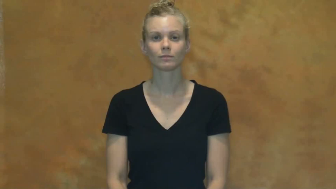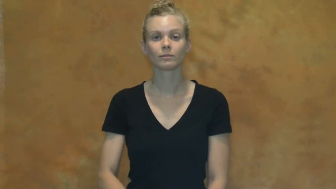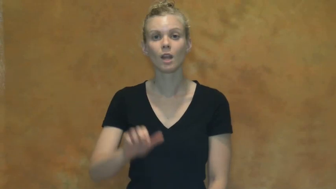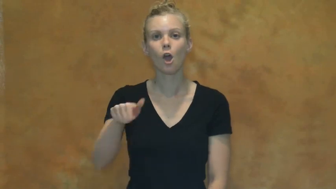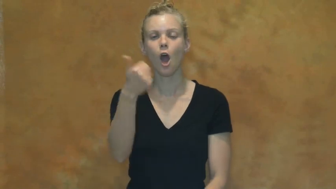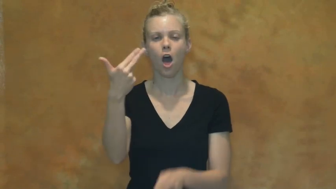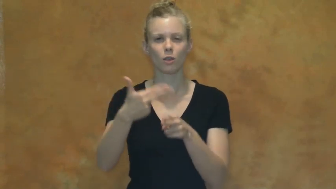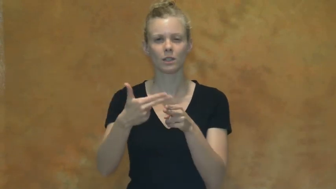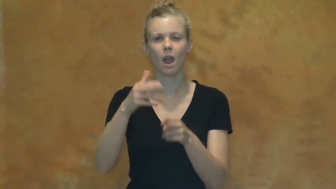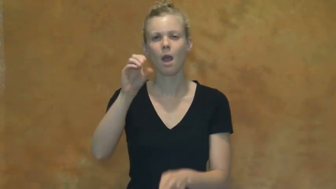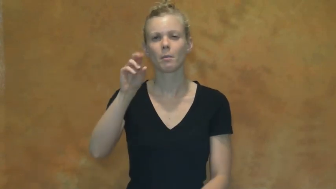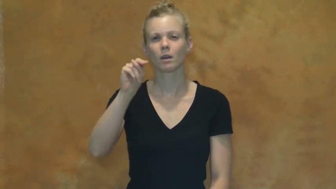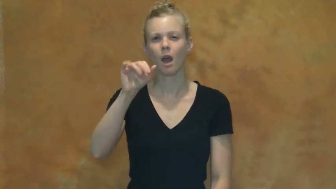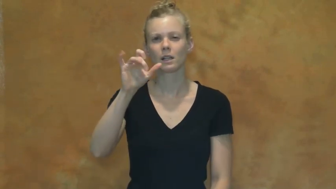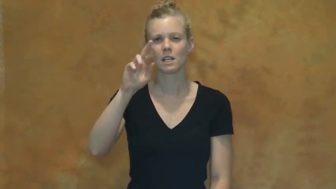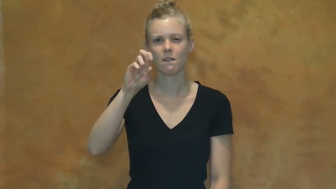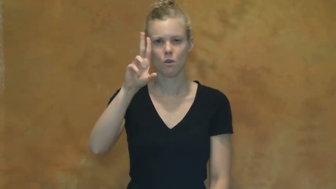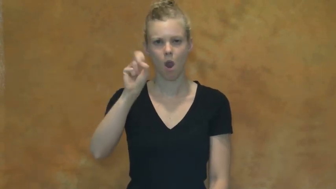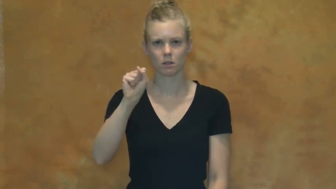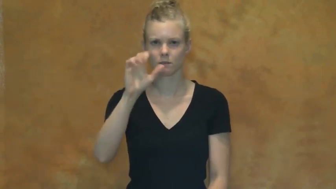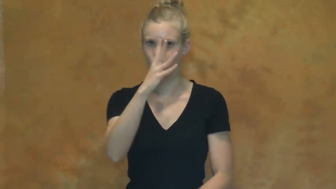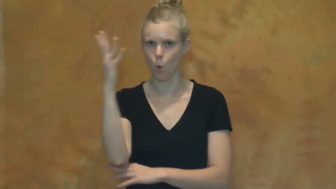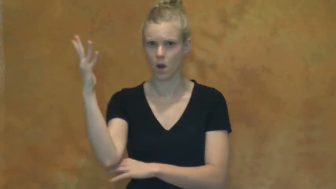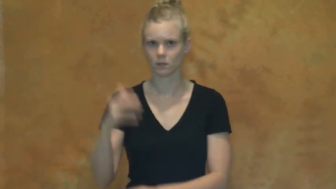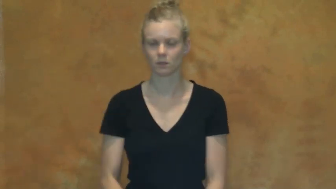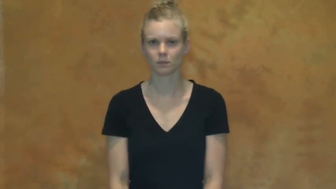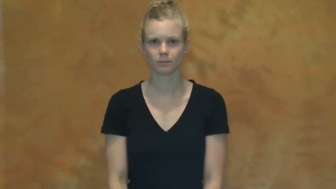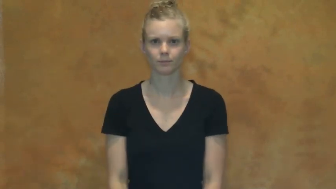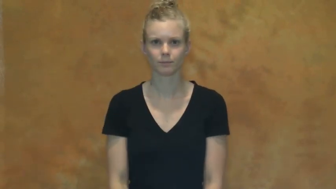taiga